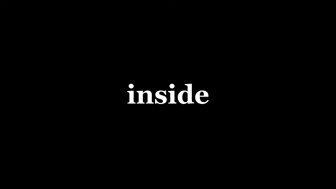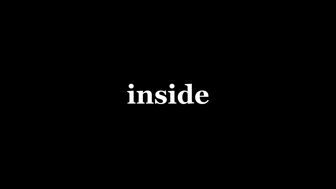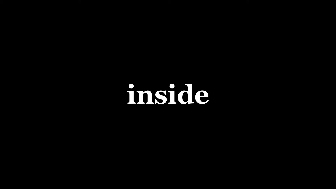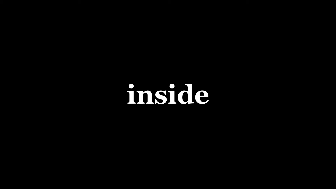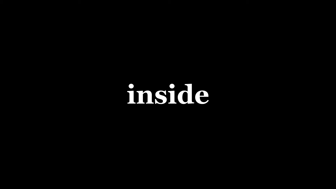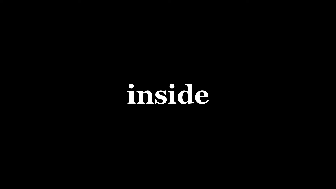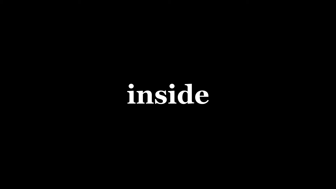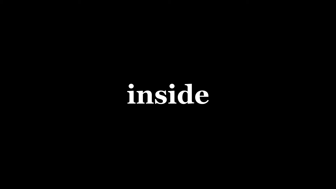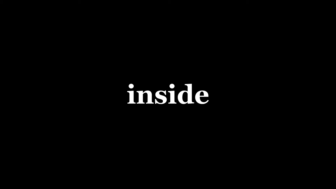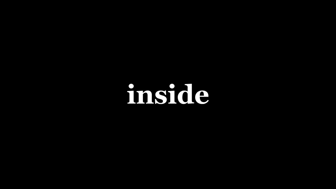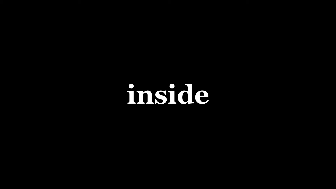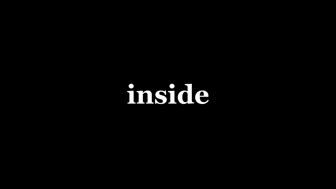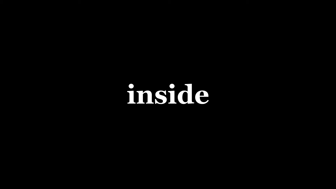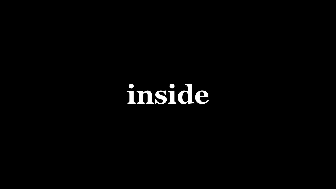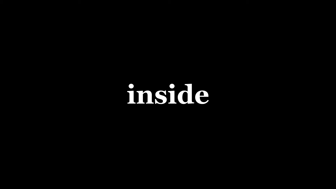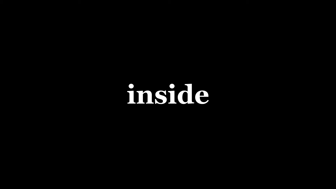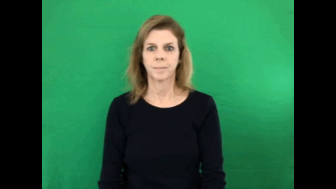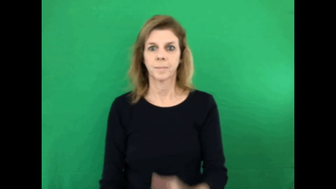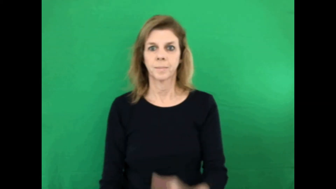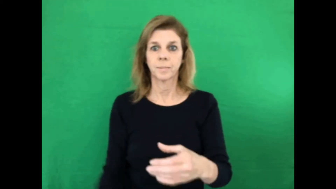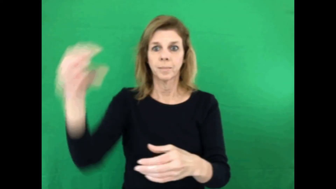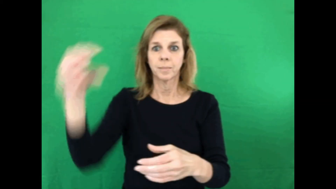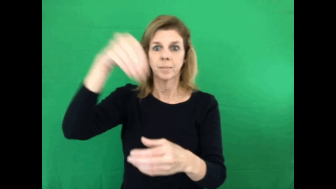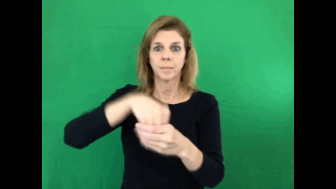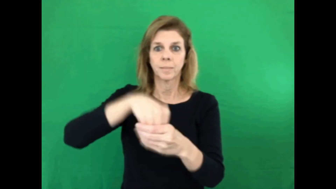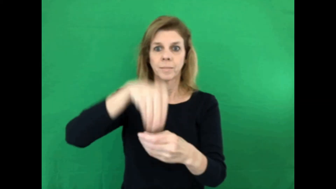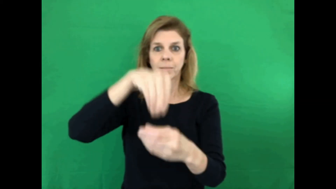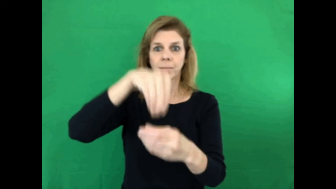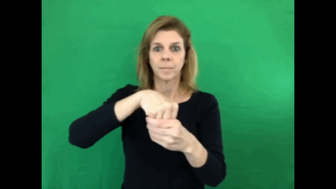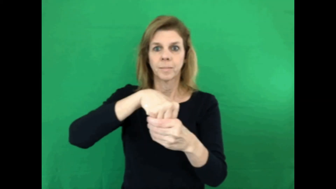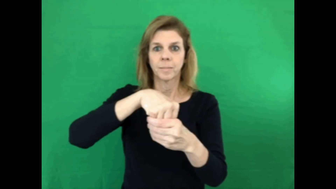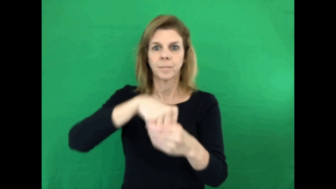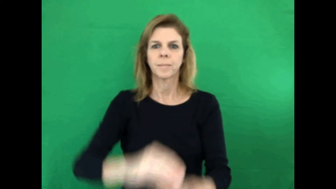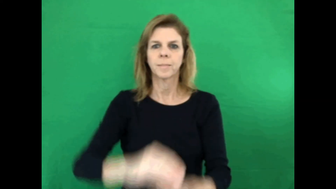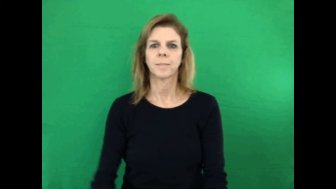Inside